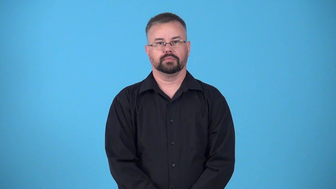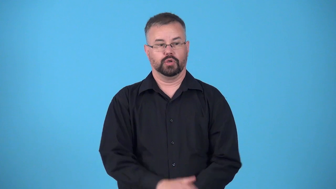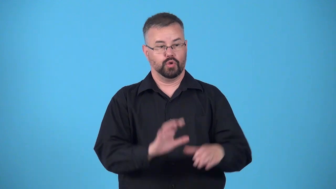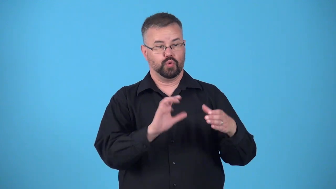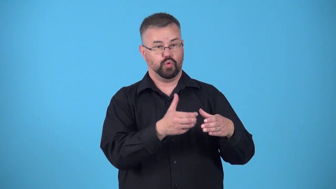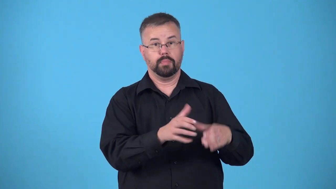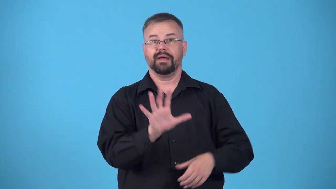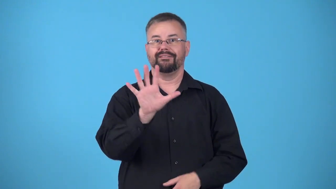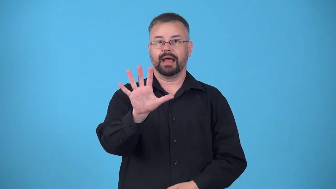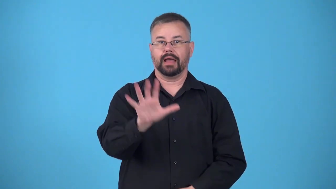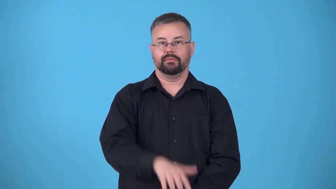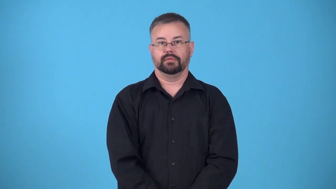quintet